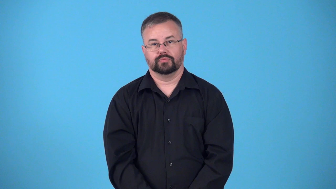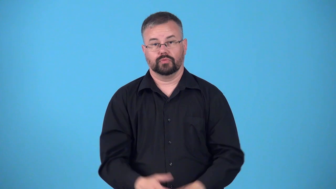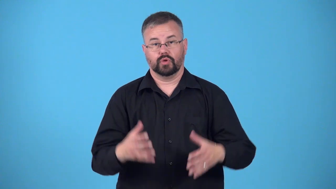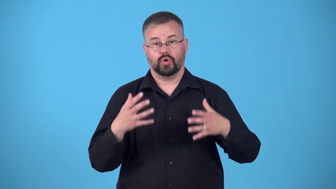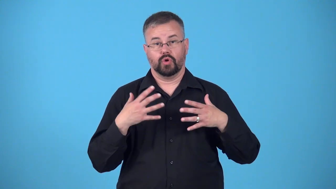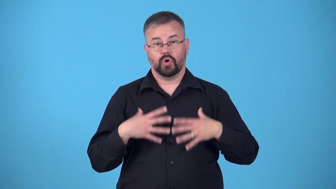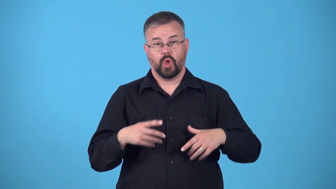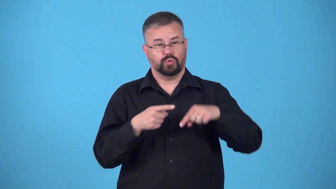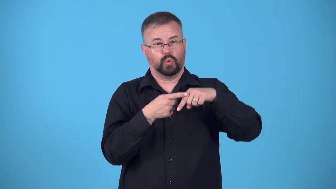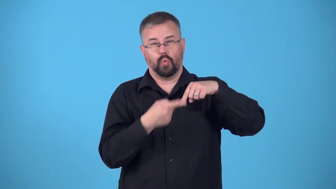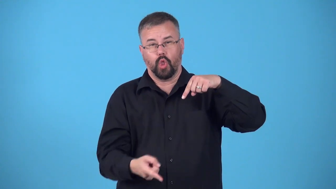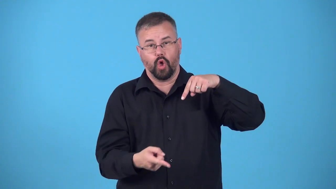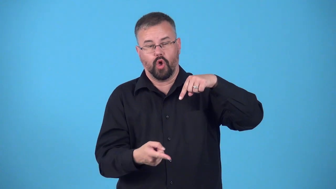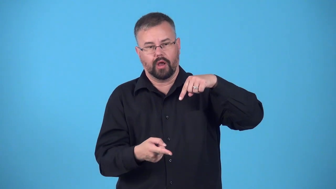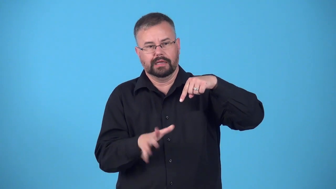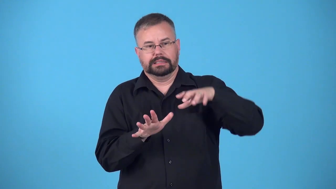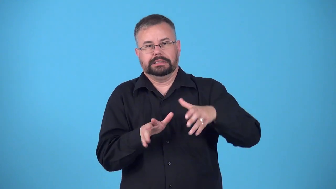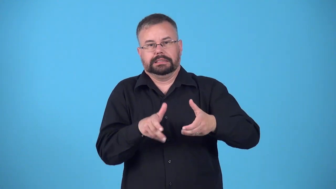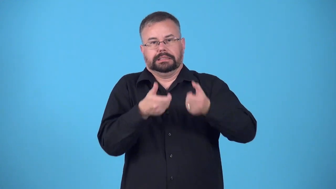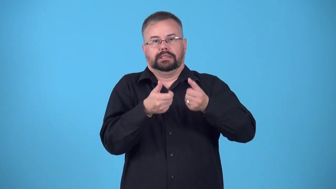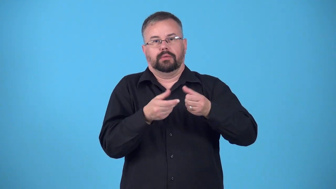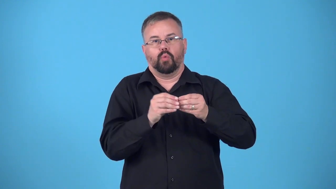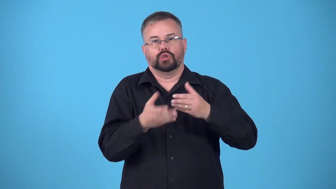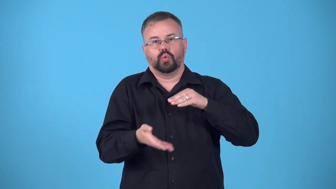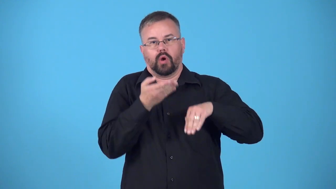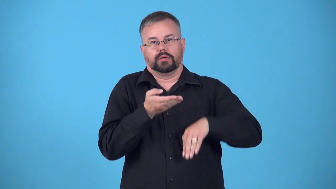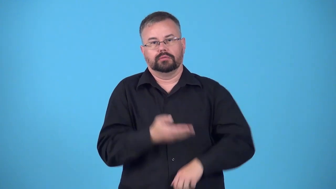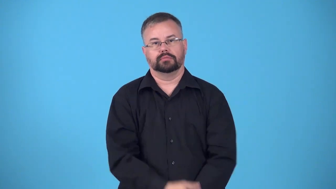take up clothes